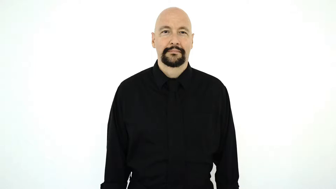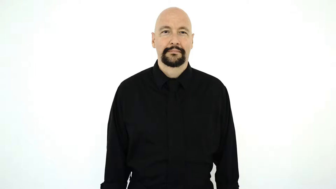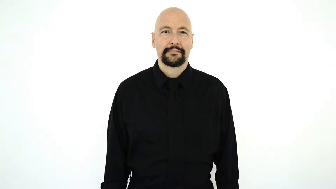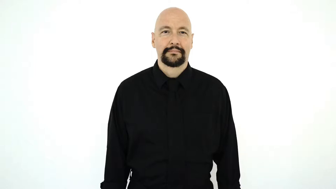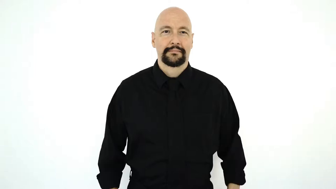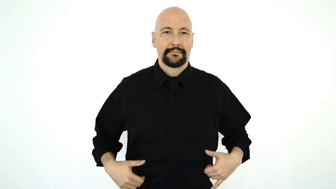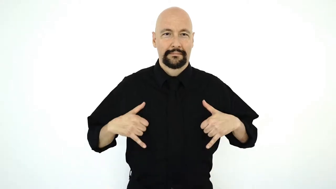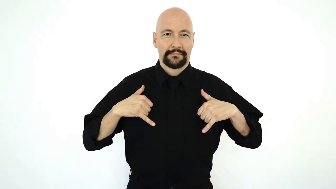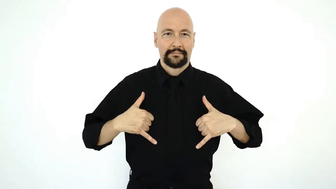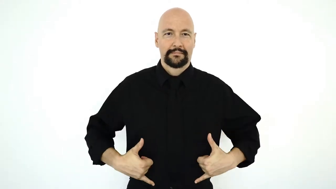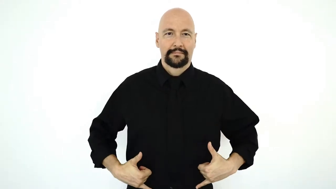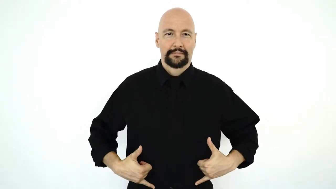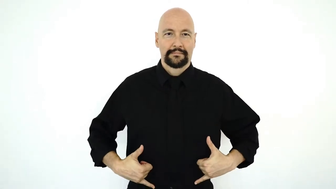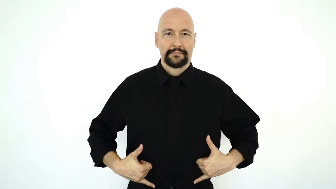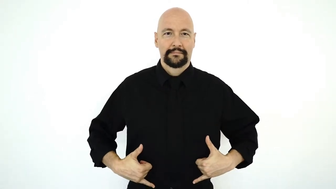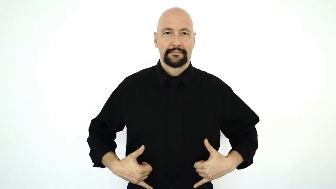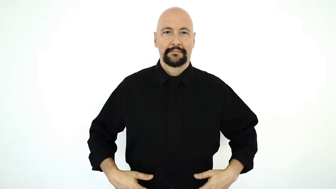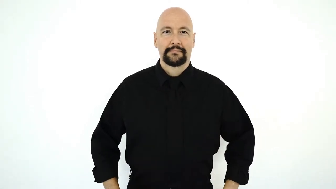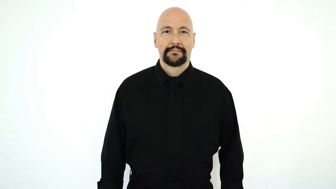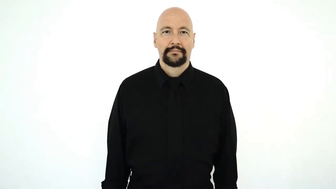SUIT